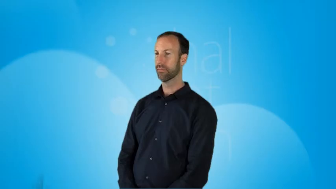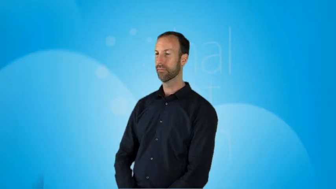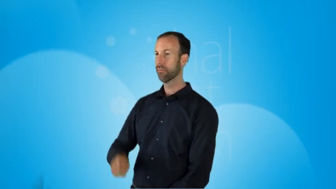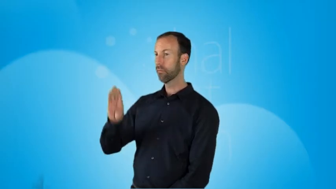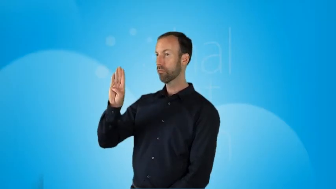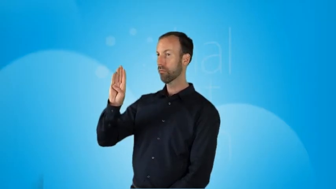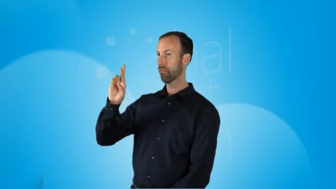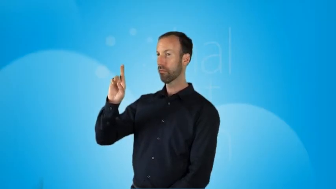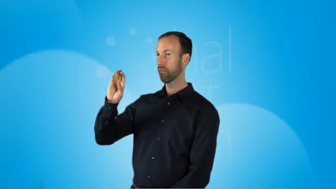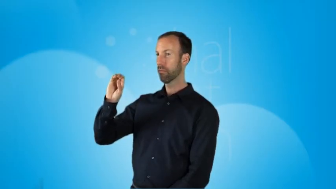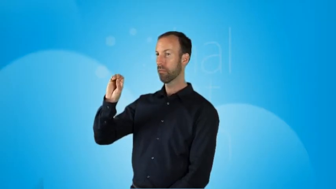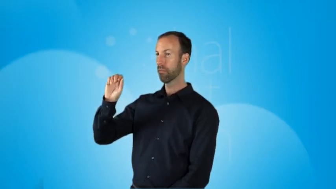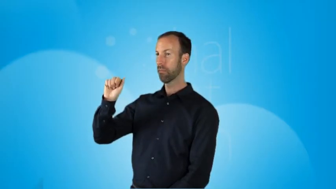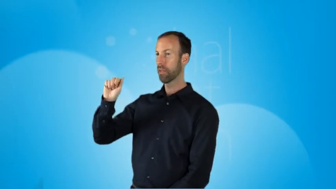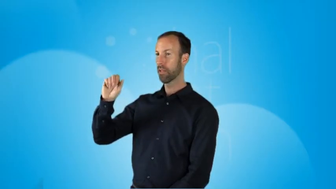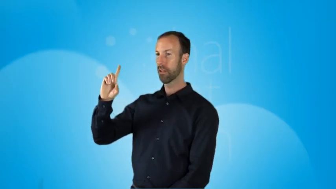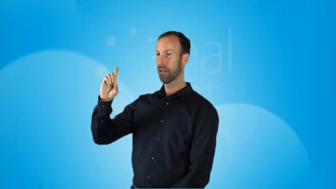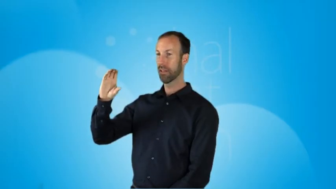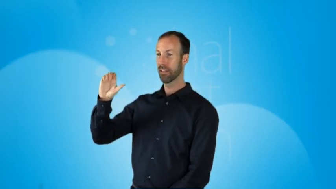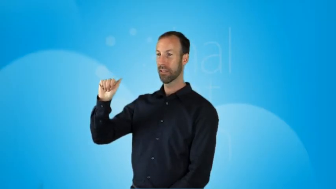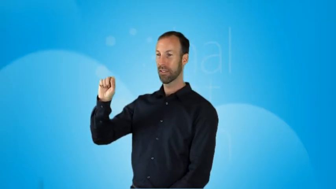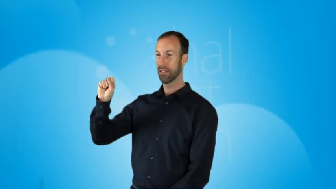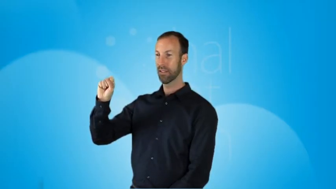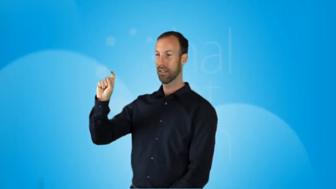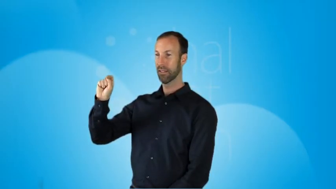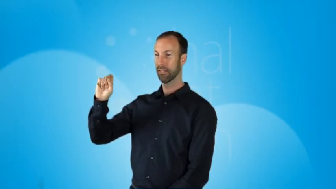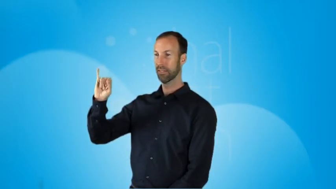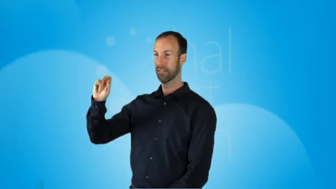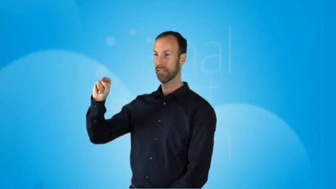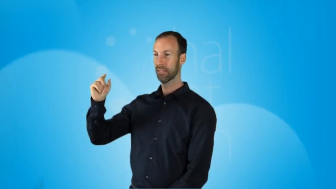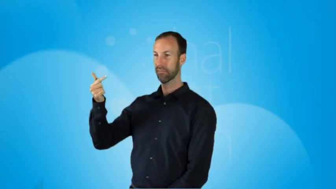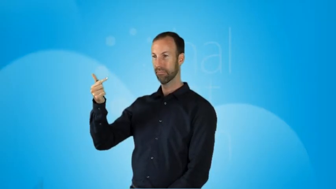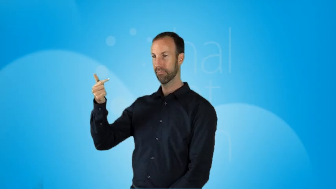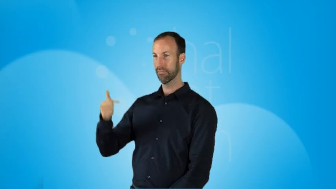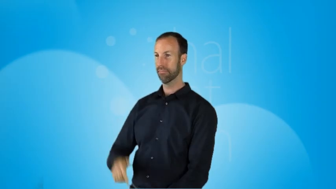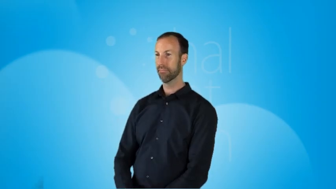broadcasting